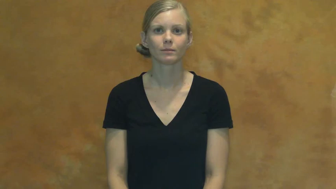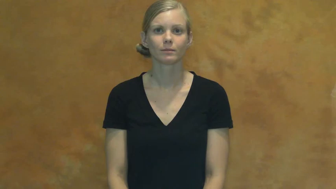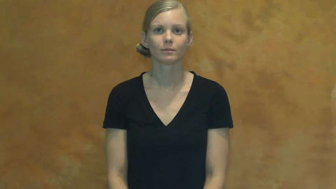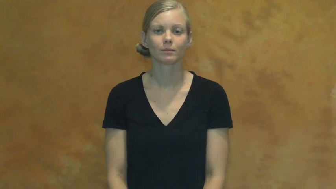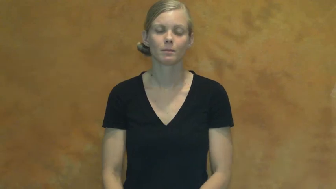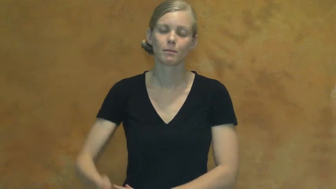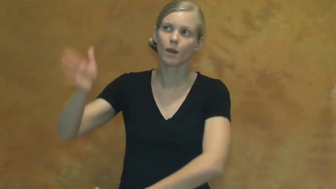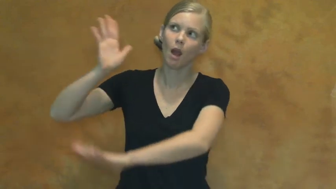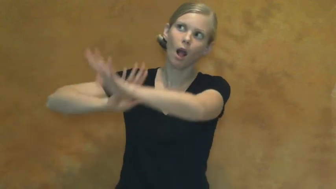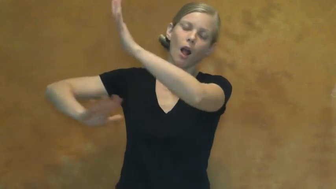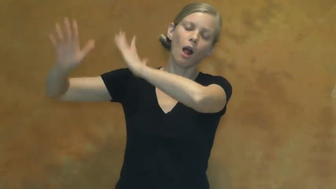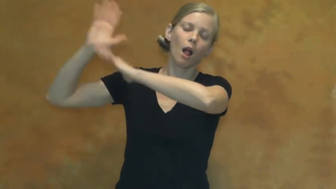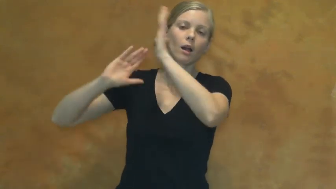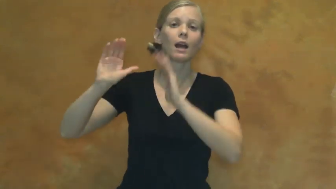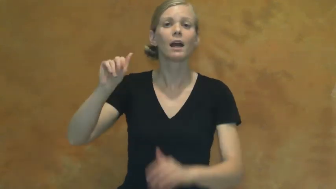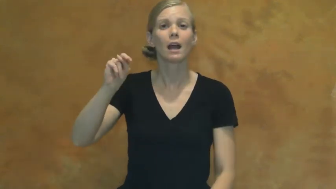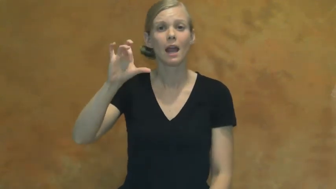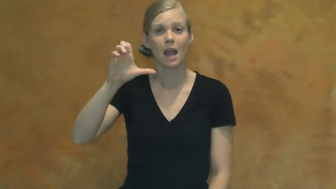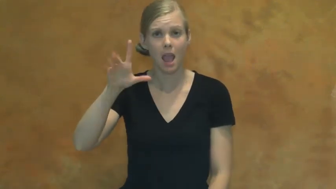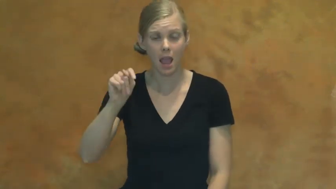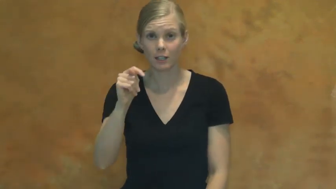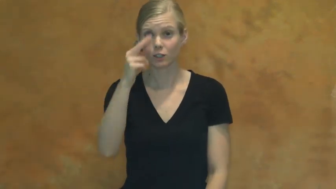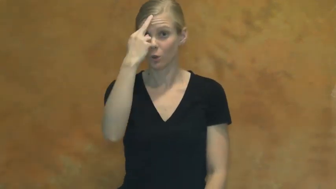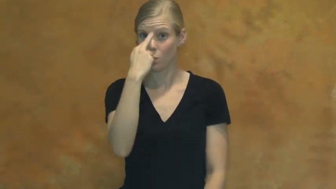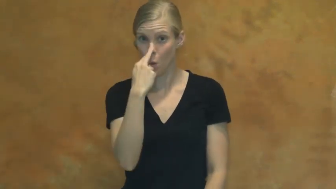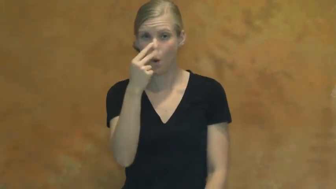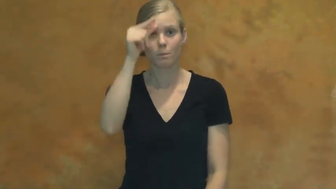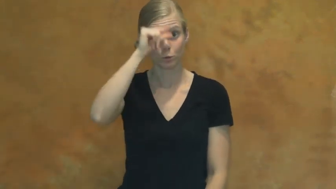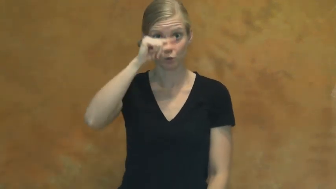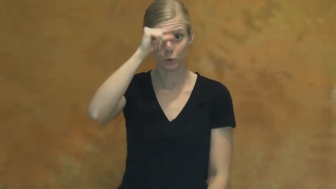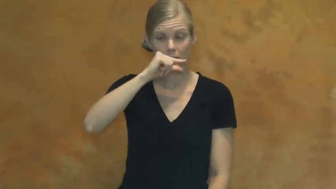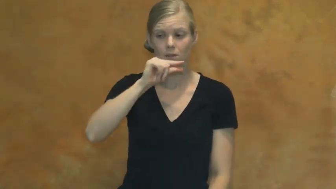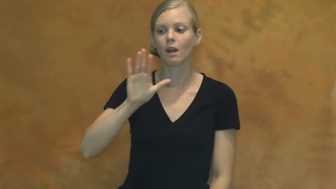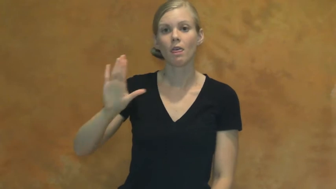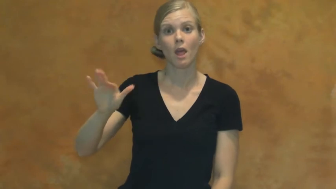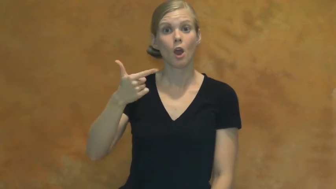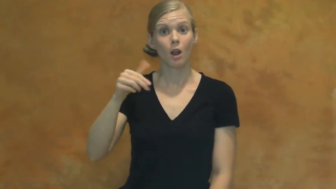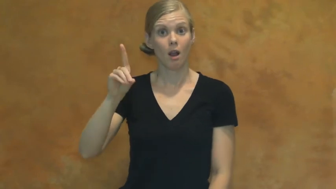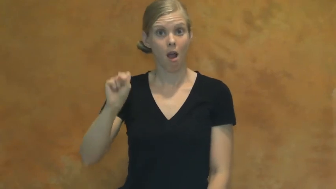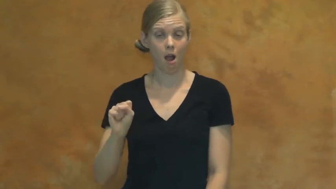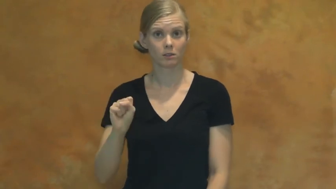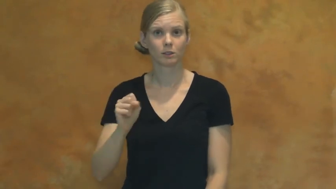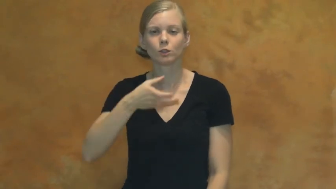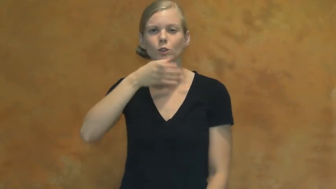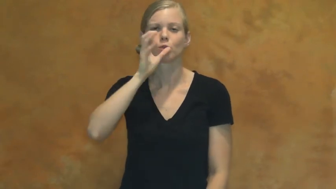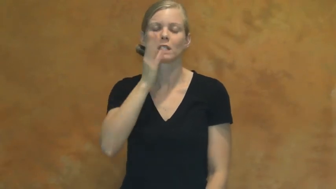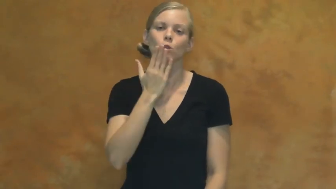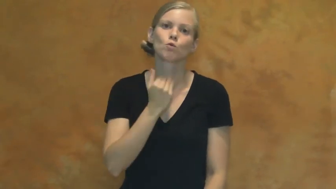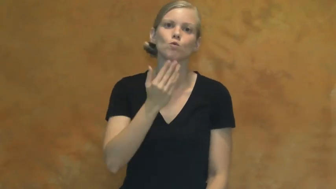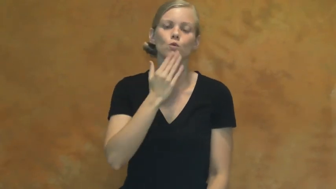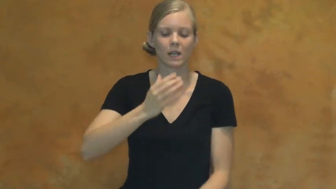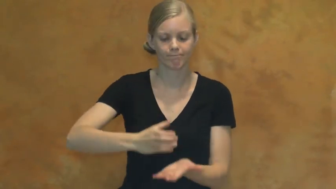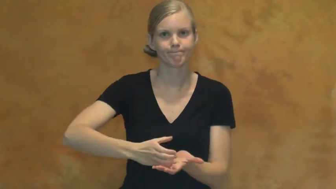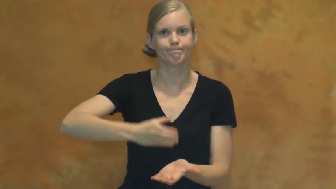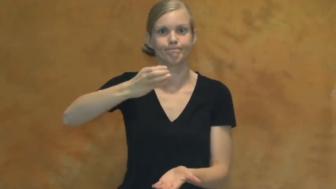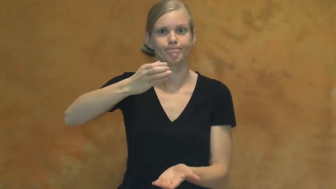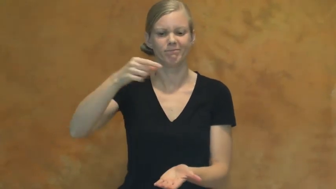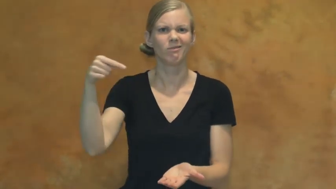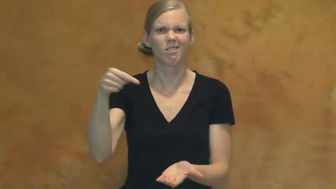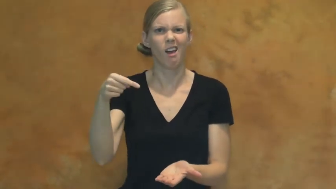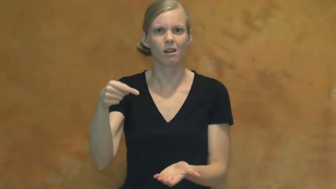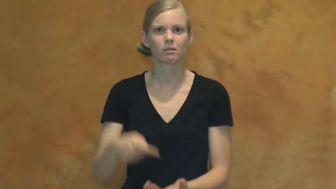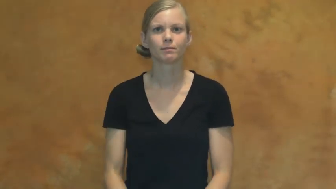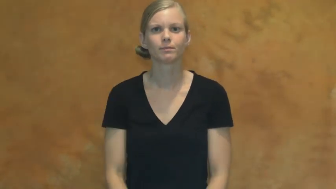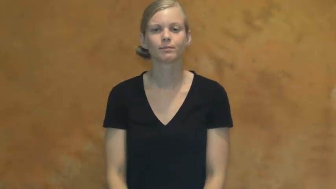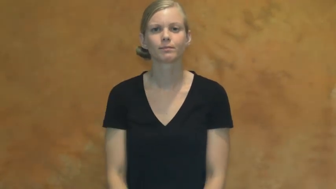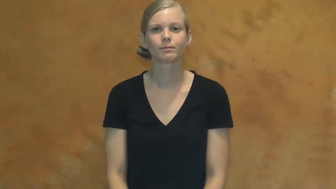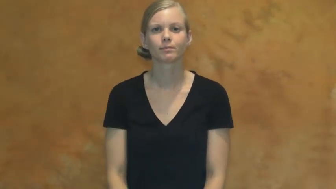nectar